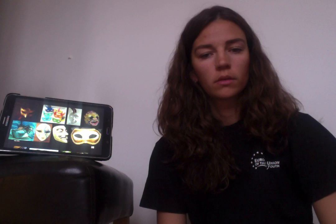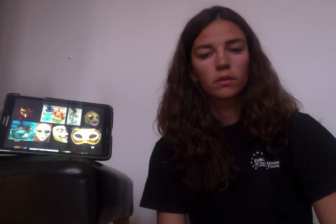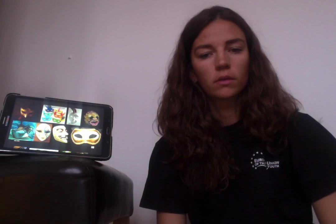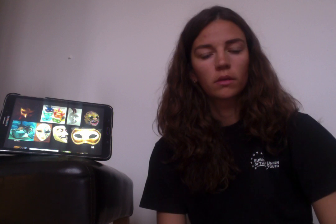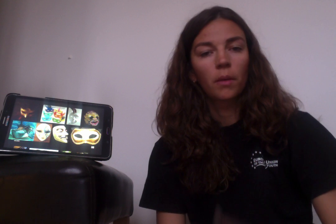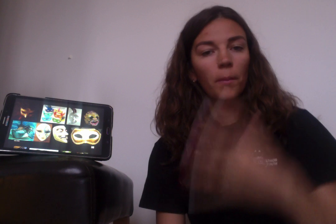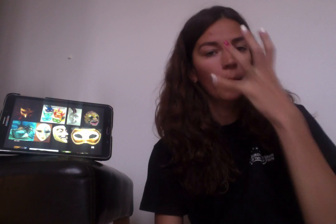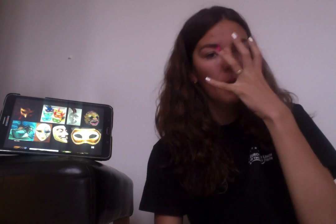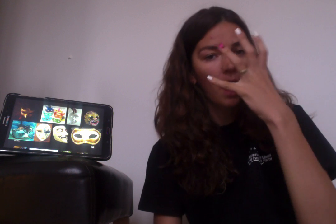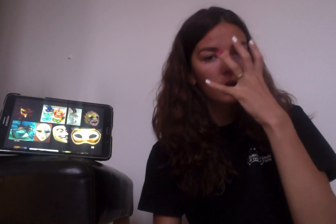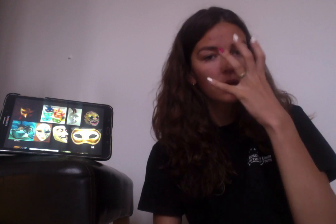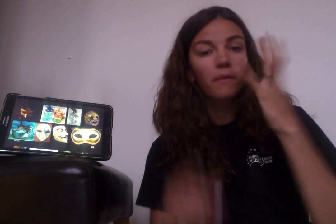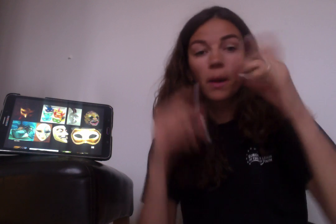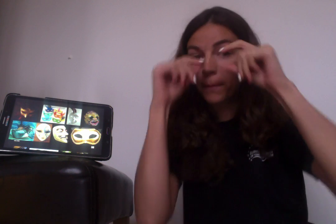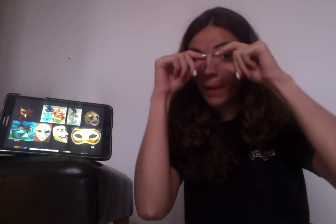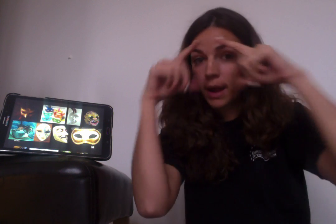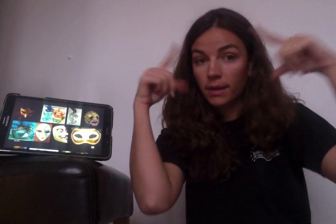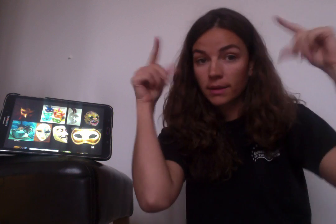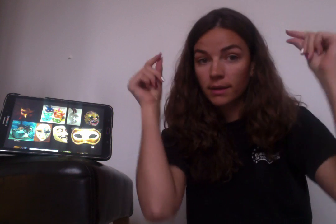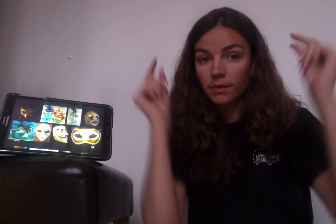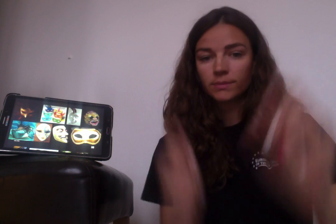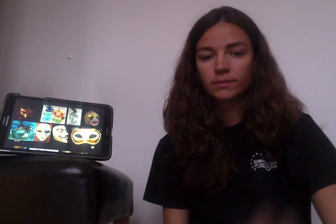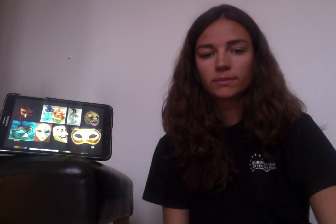mask